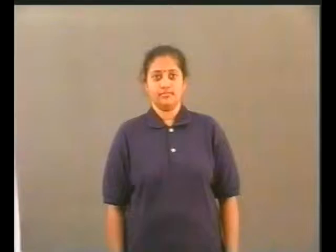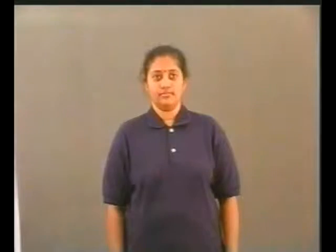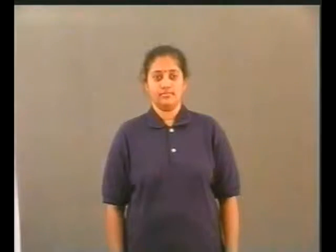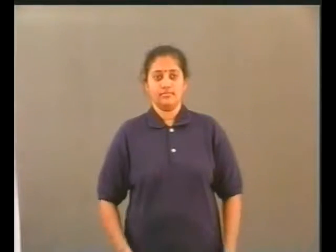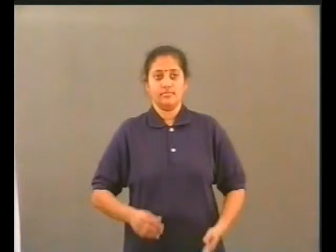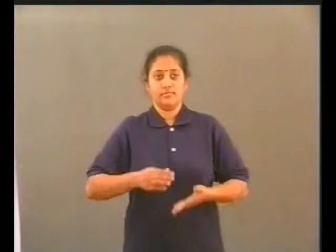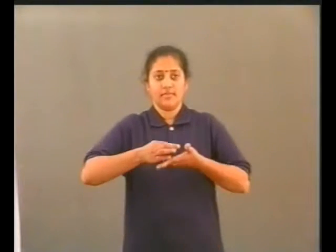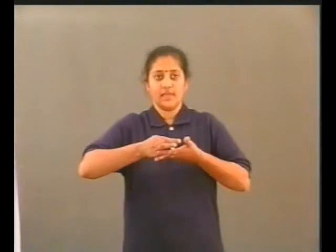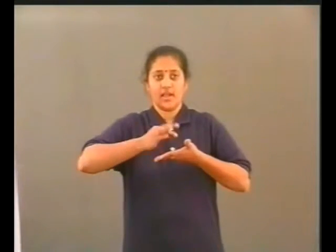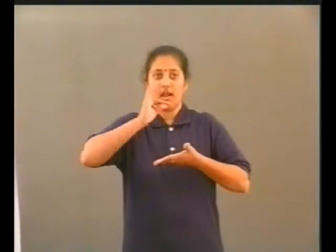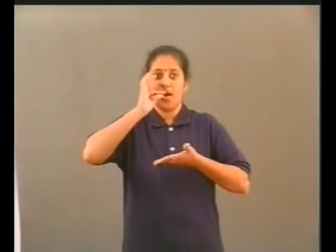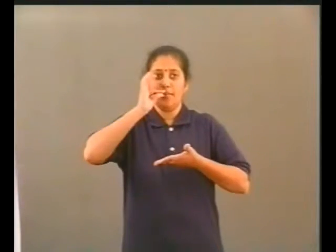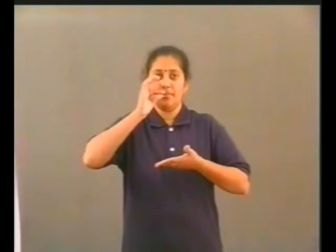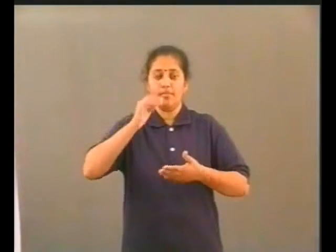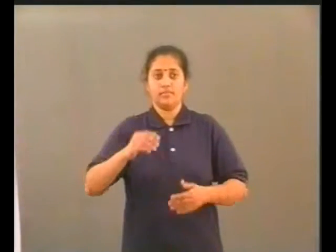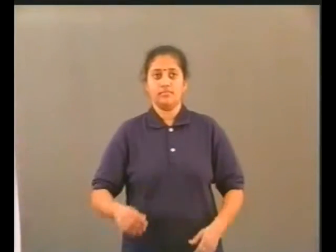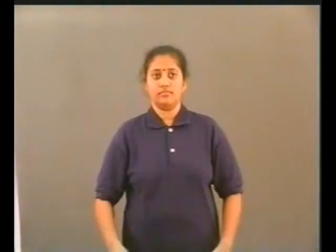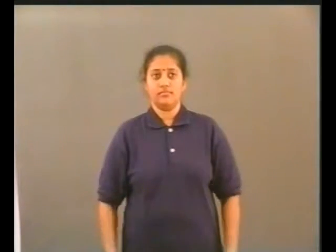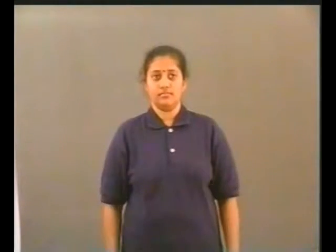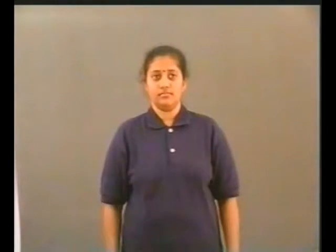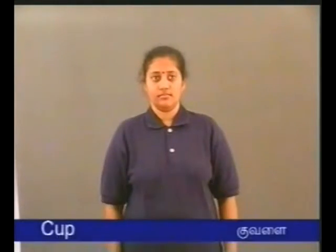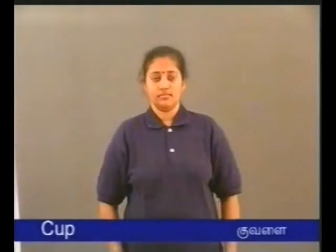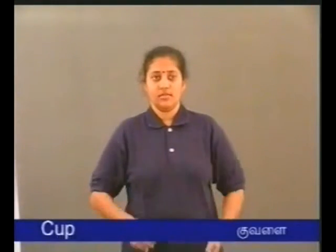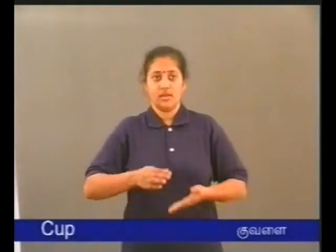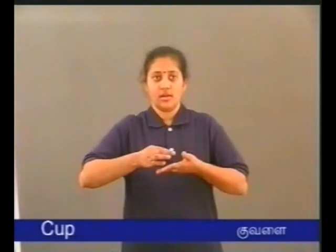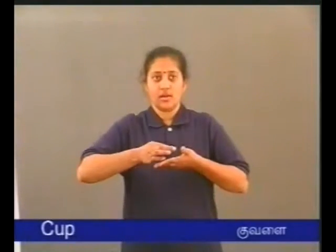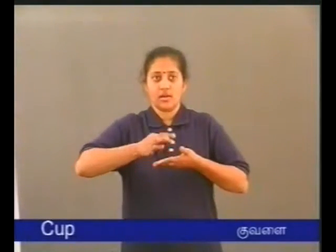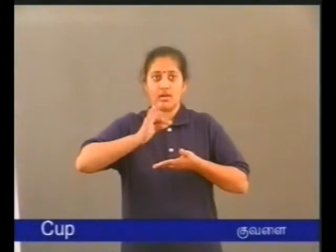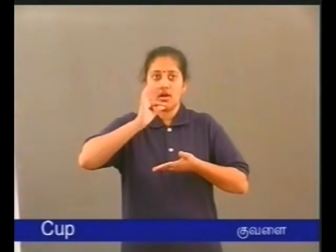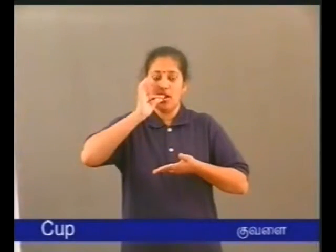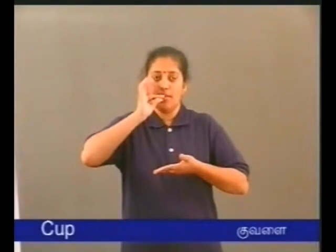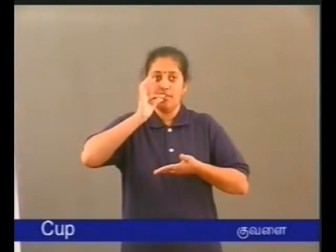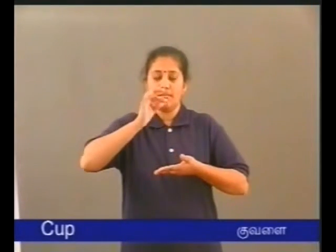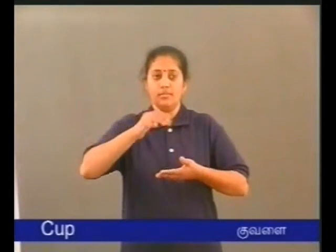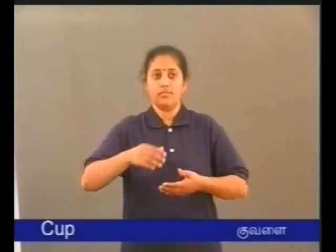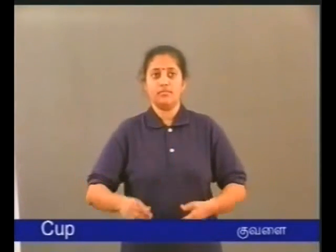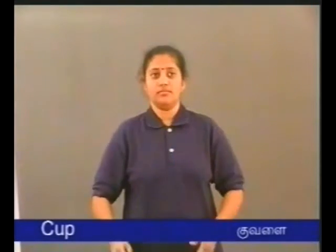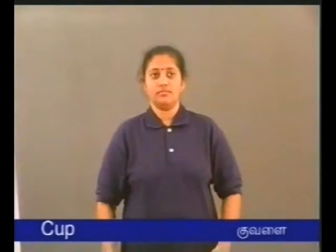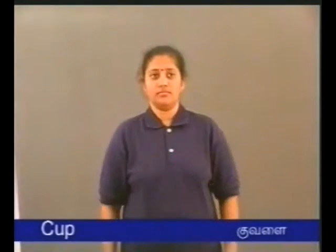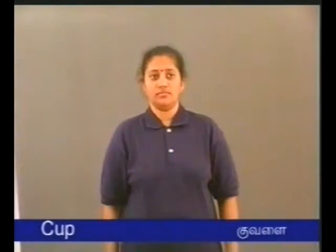cup